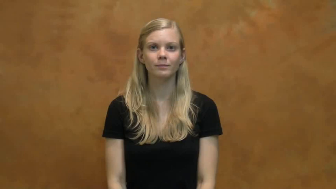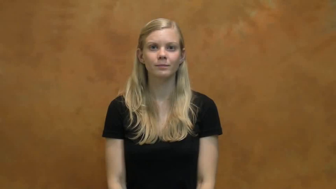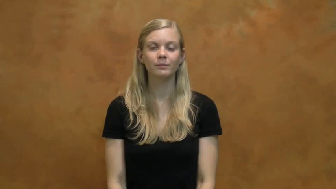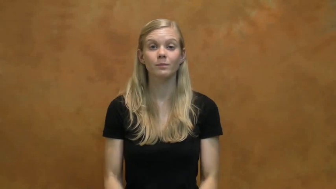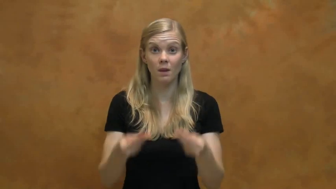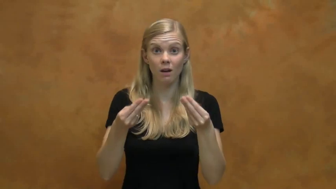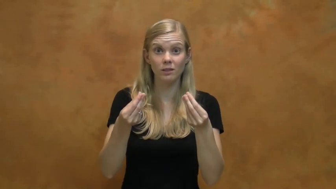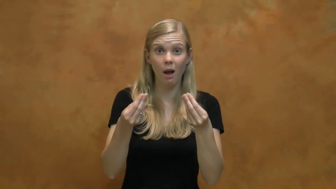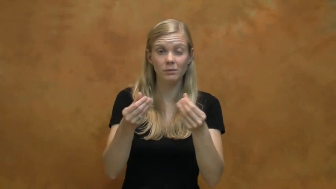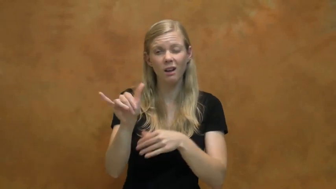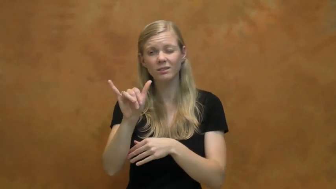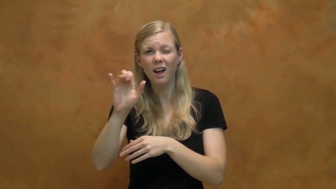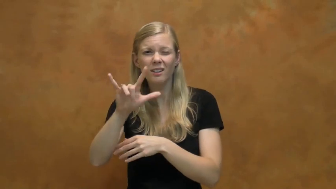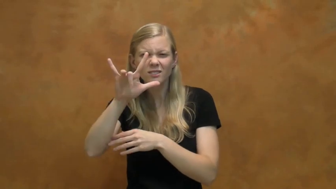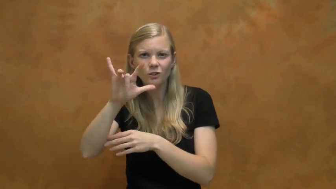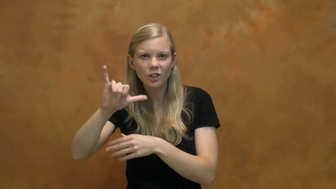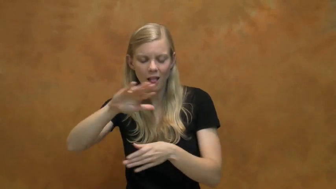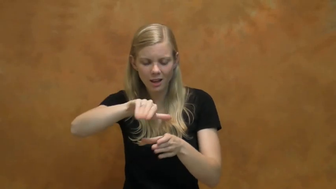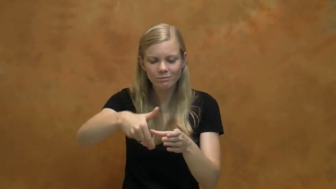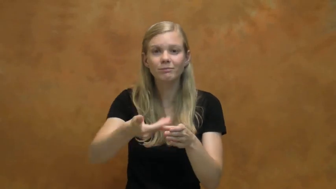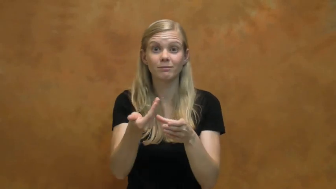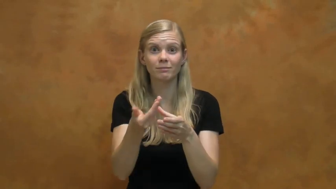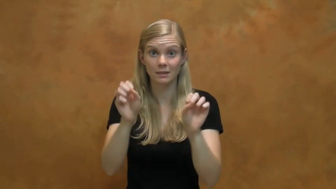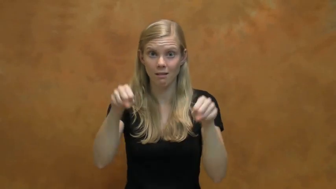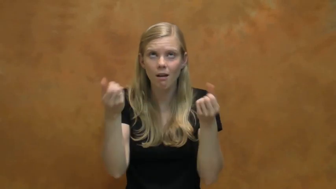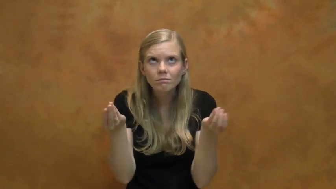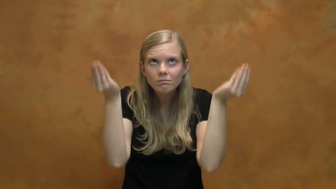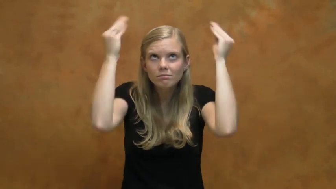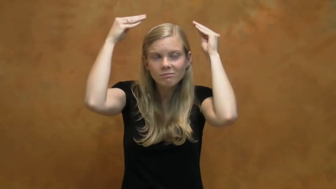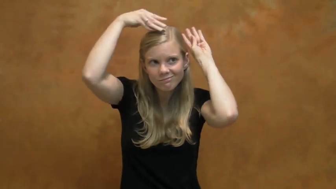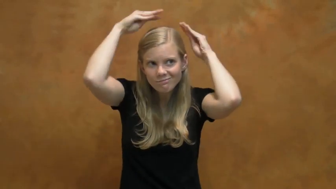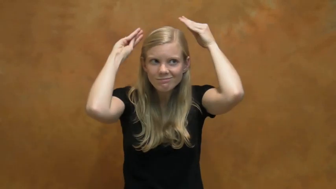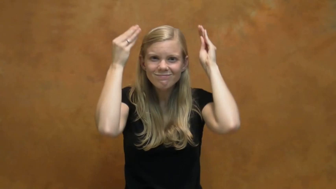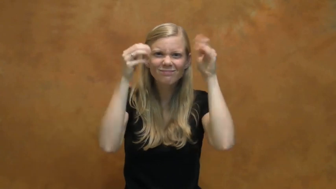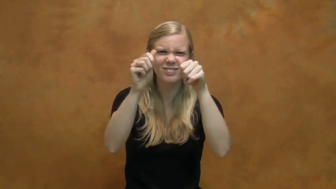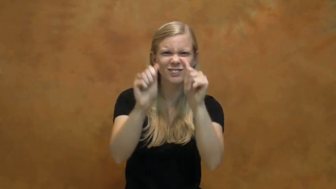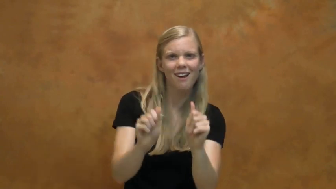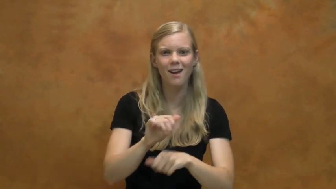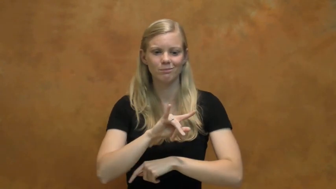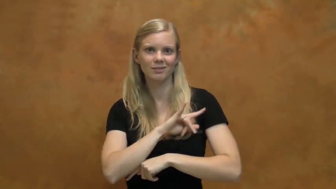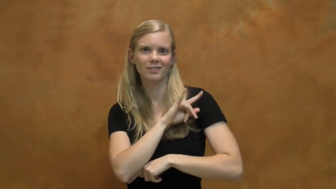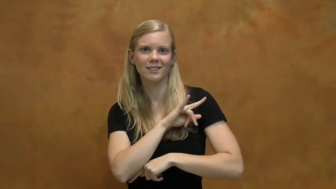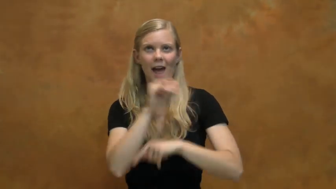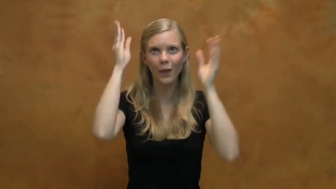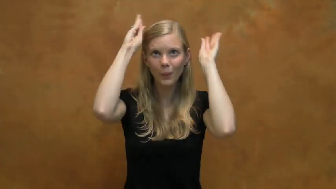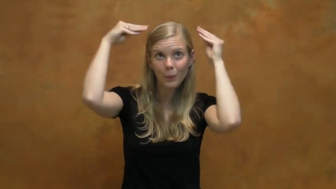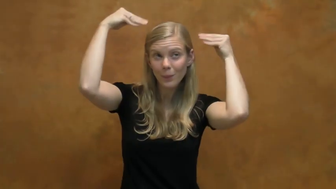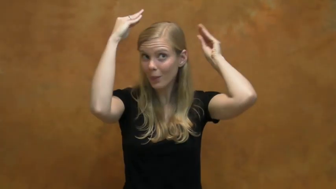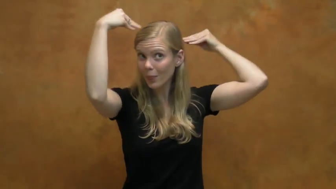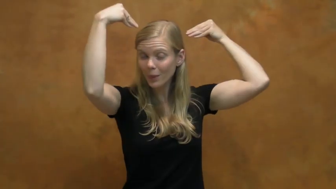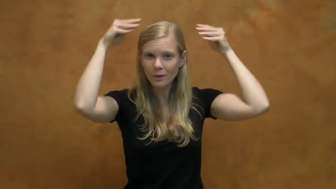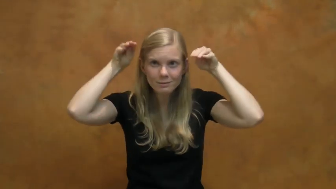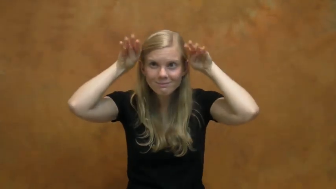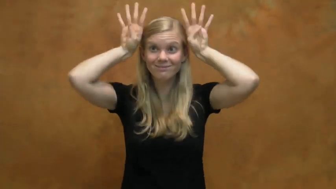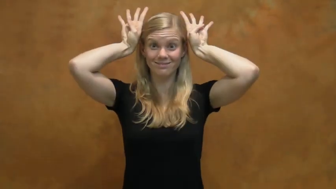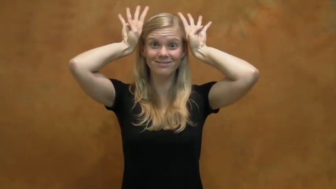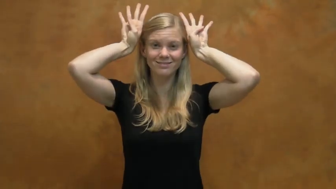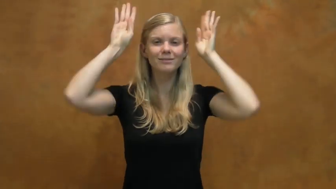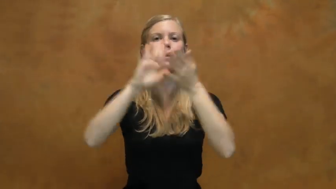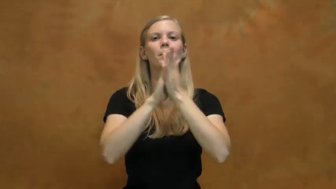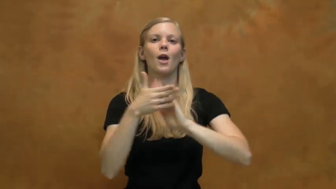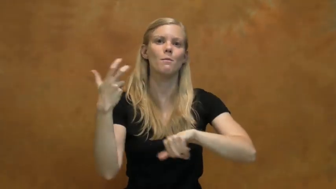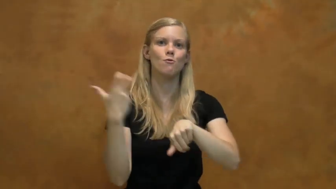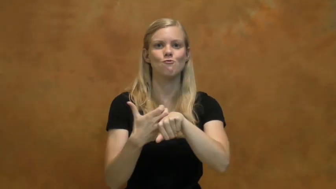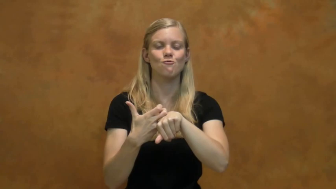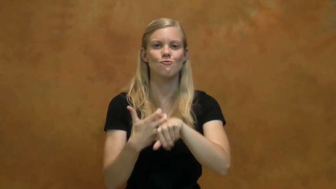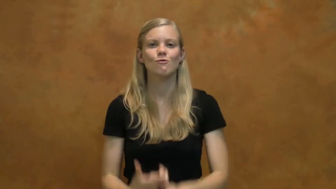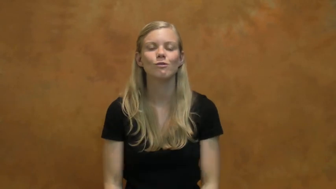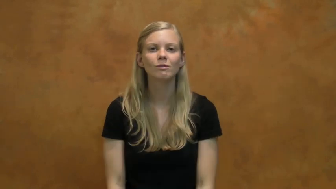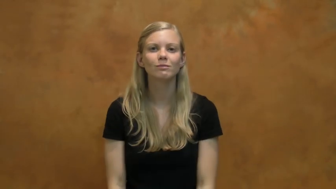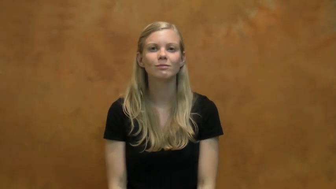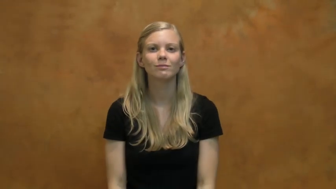hair gel